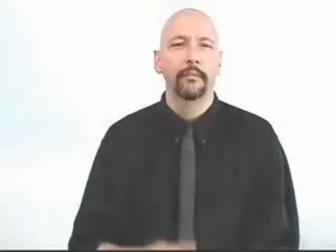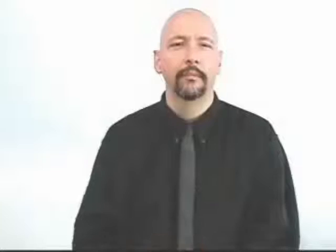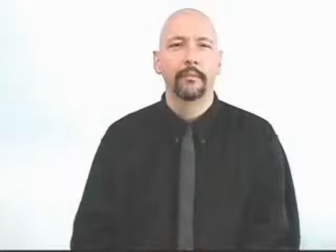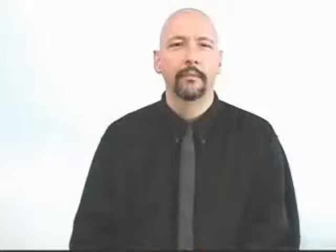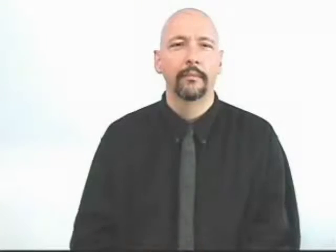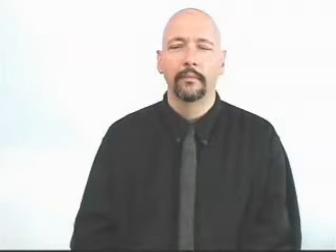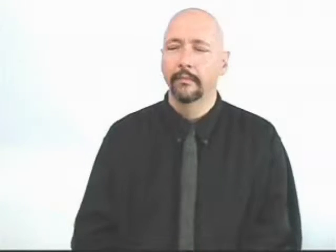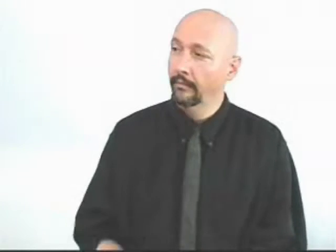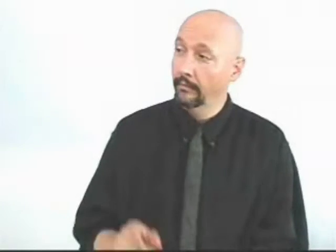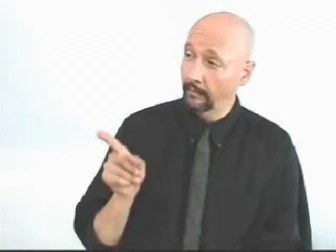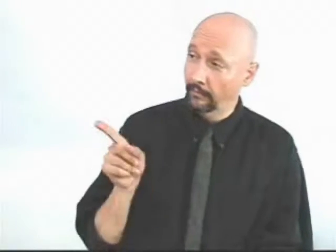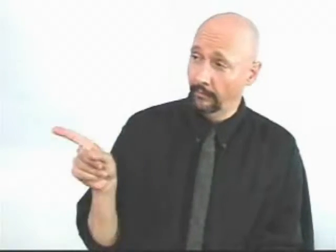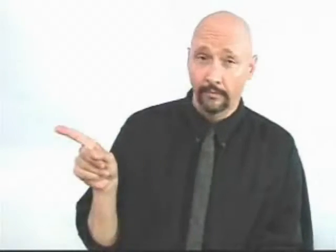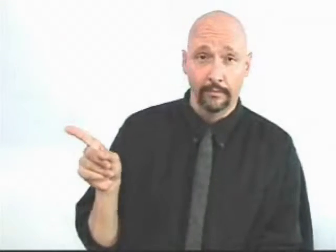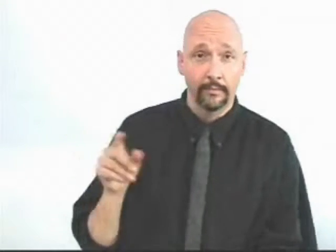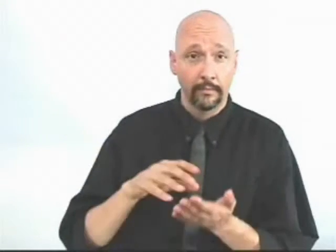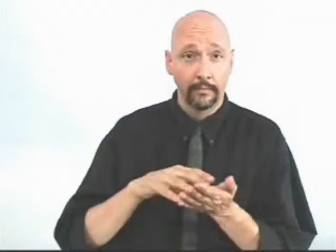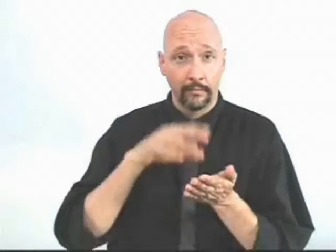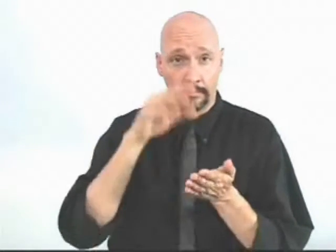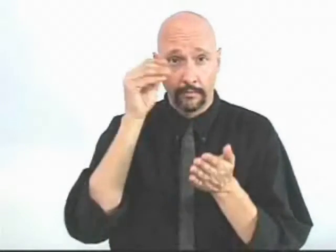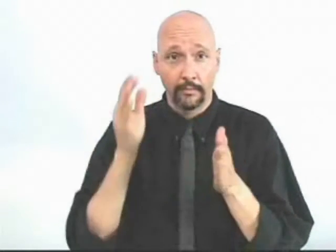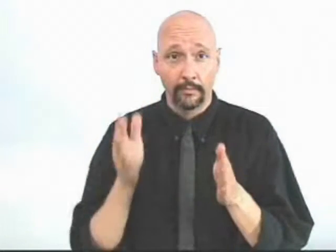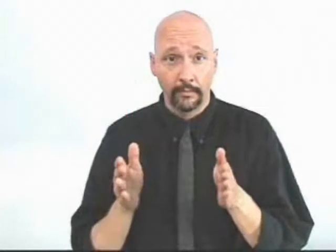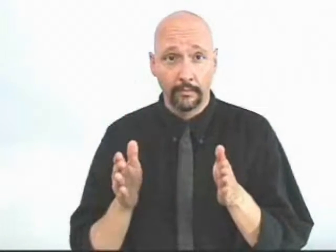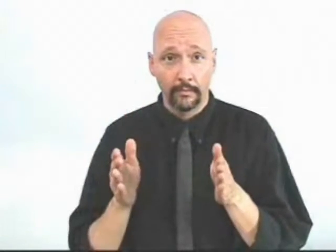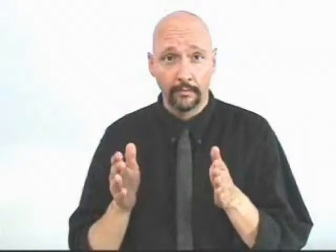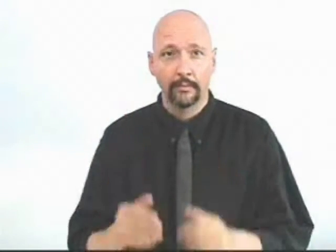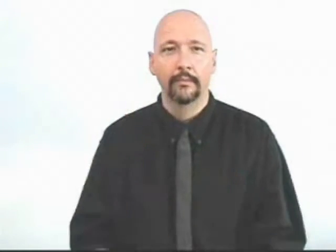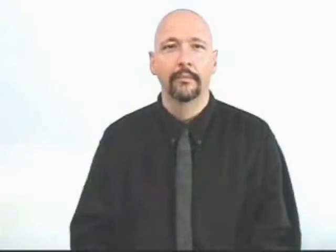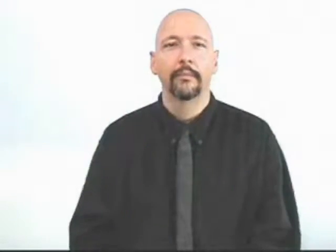HE STUDENT?